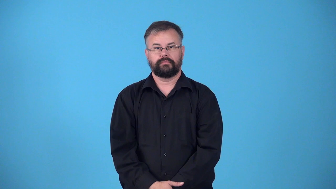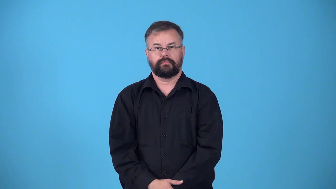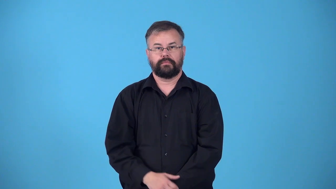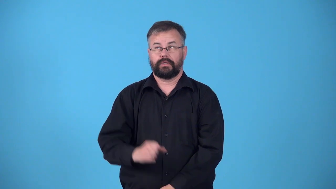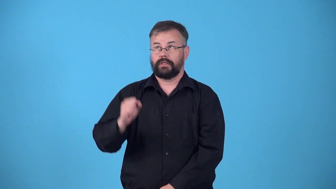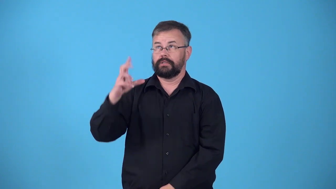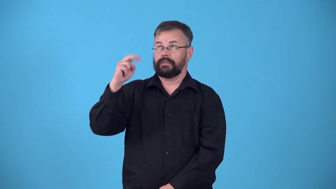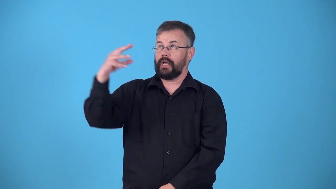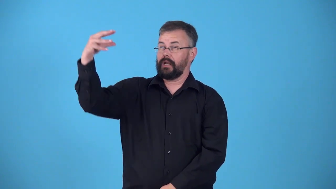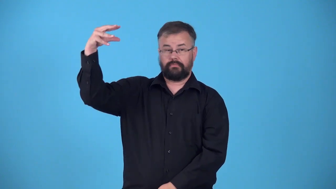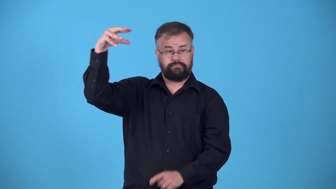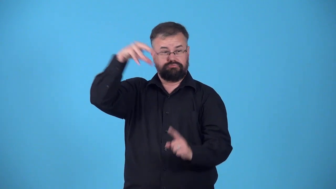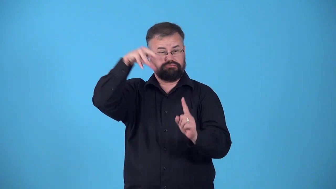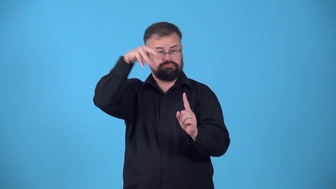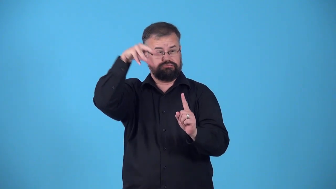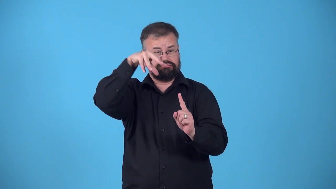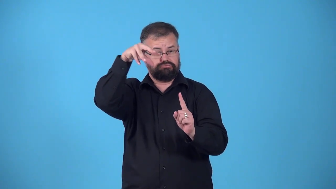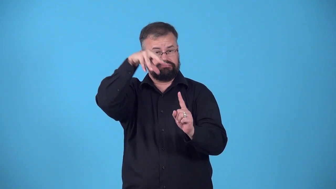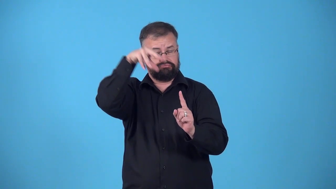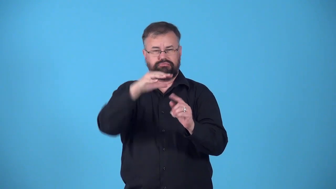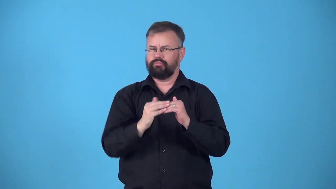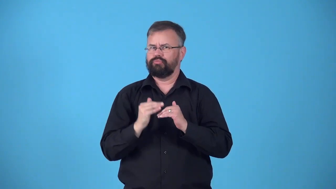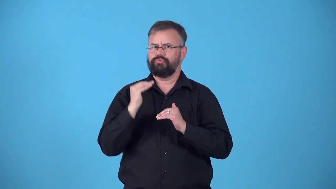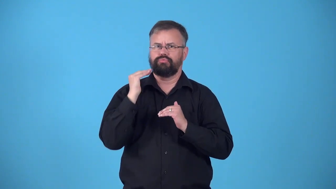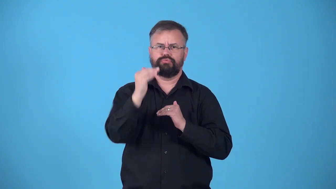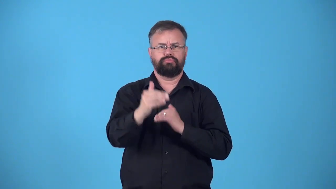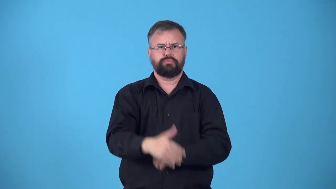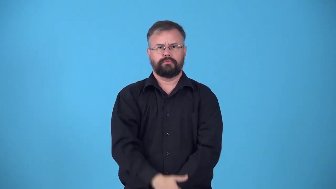overexpose